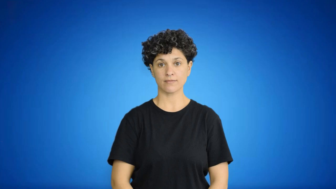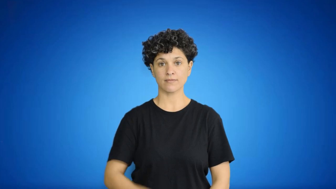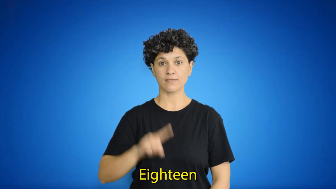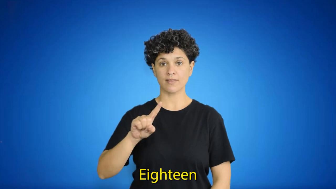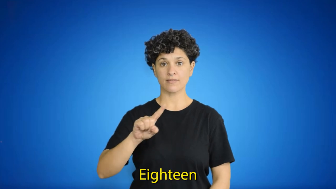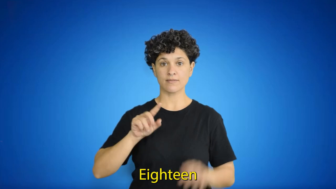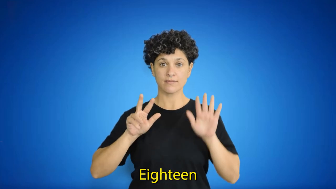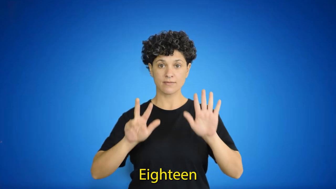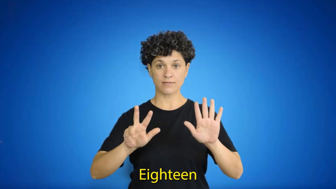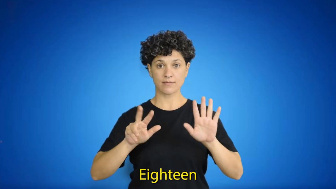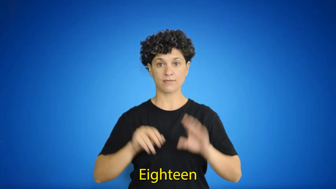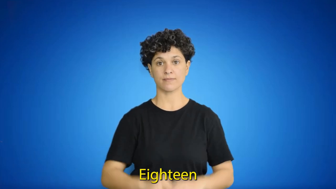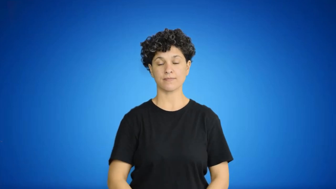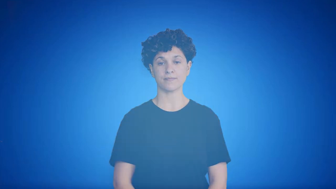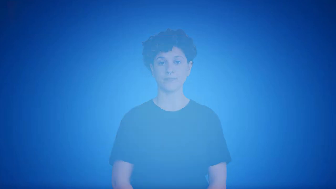Eighteen